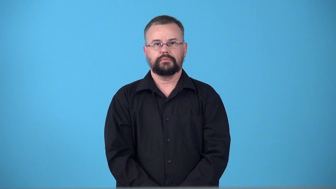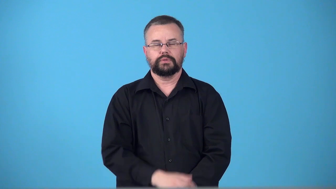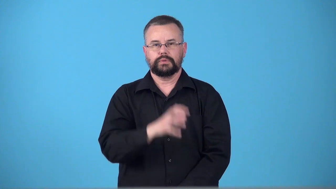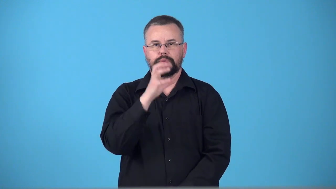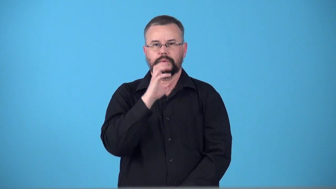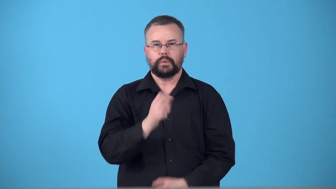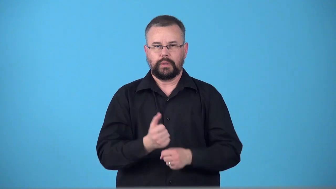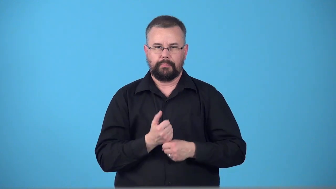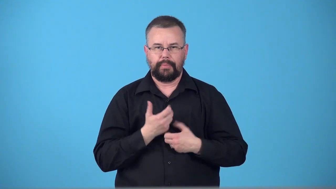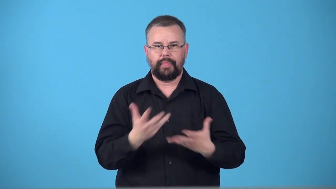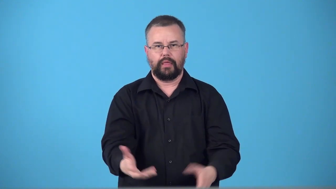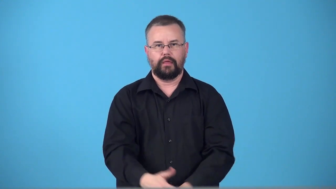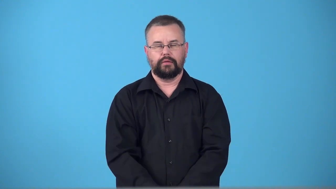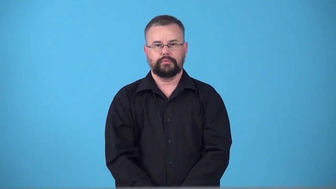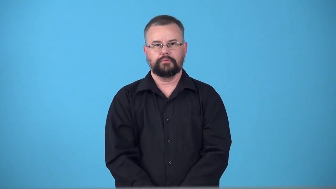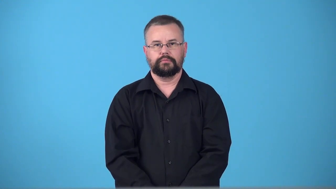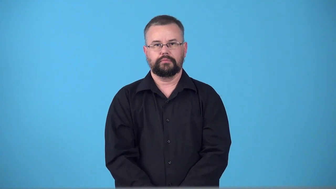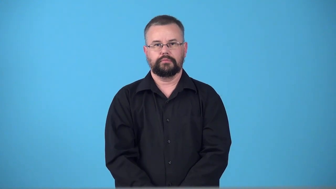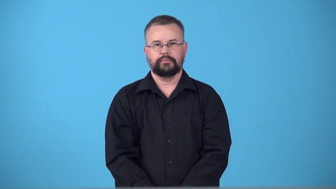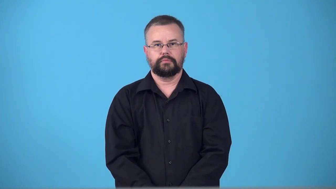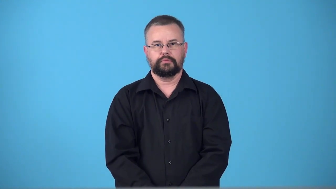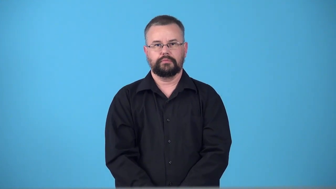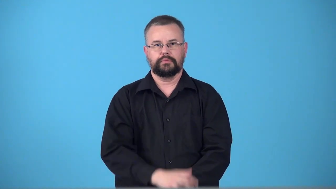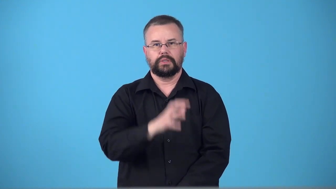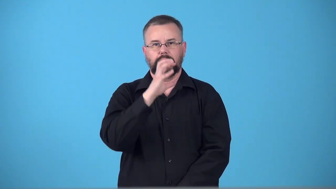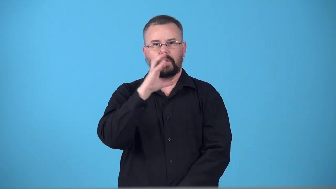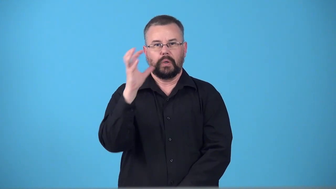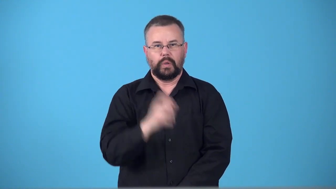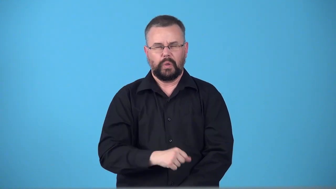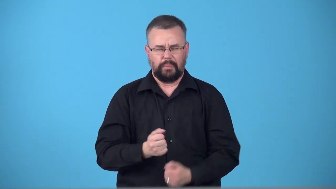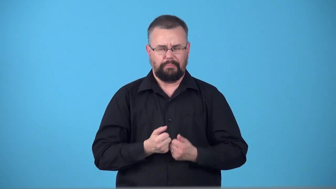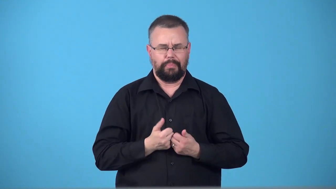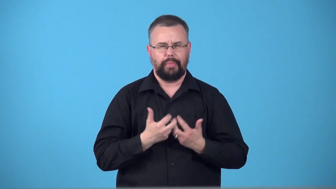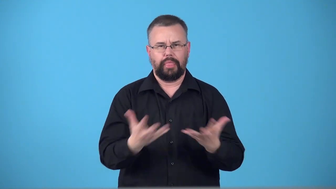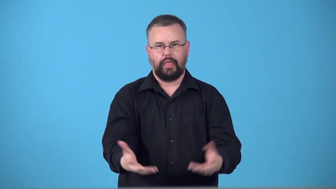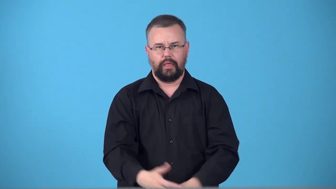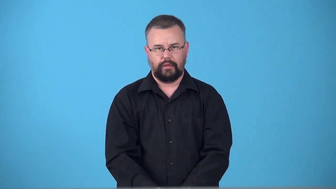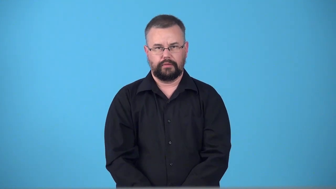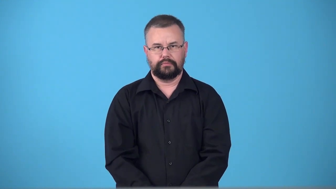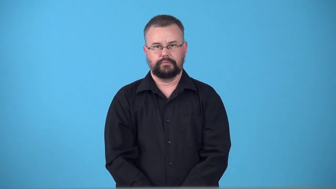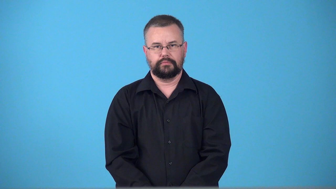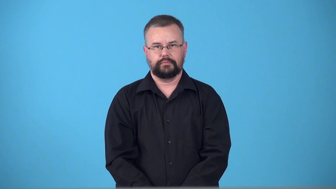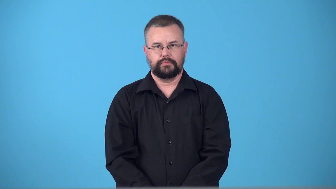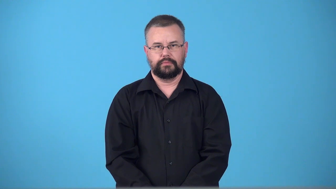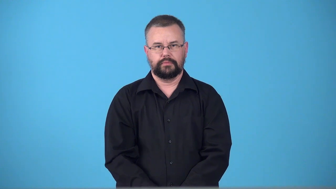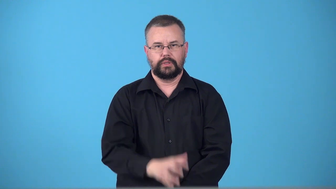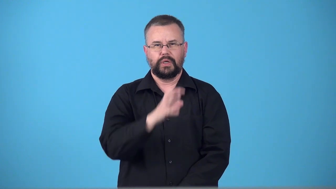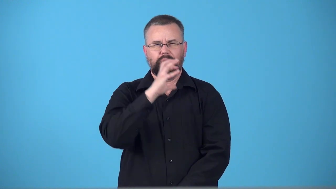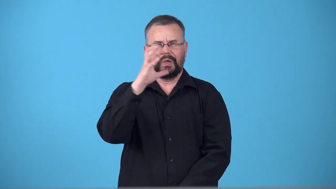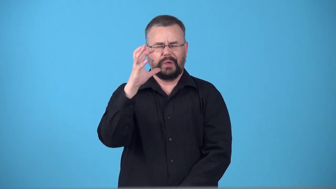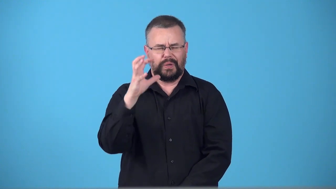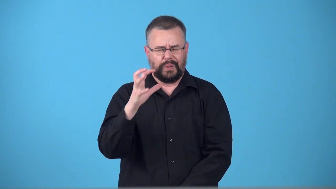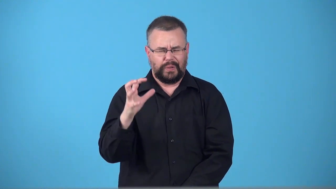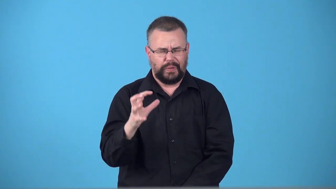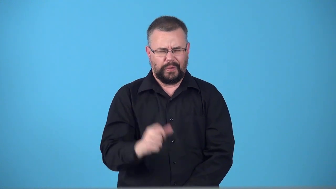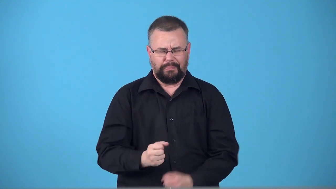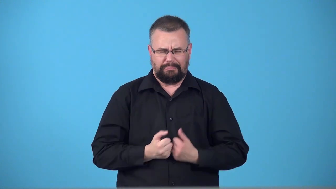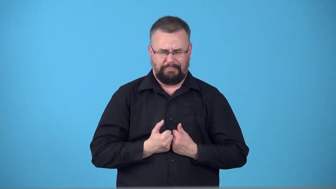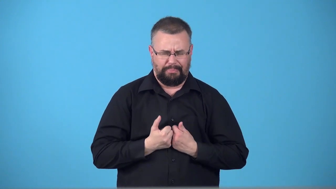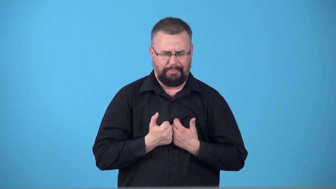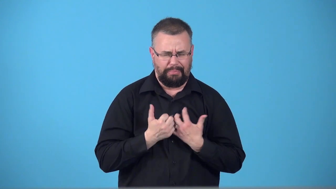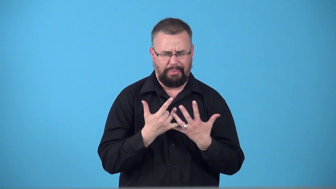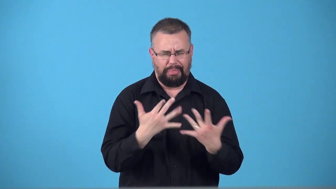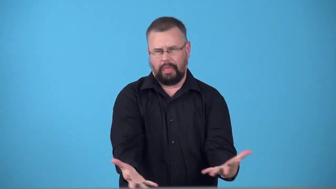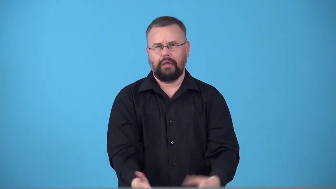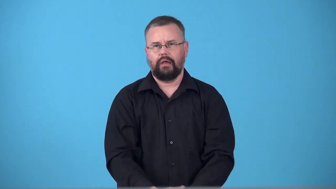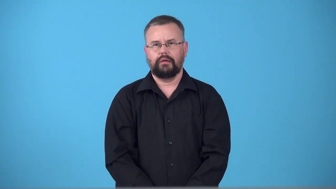tatty,tattier,tattiest